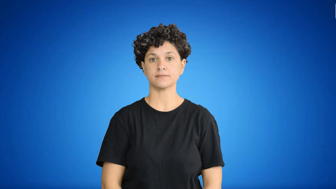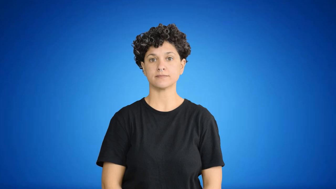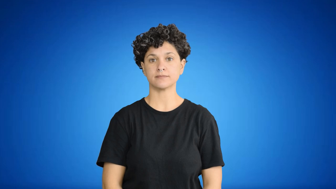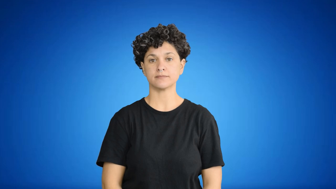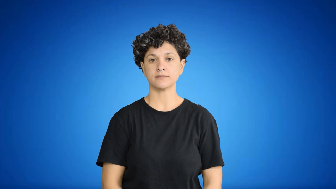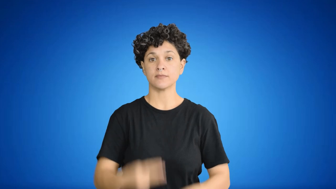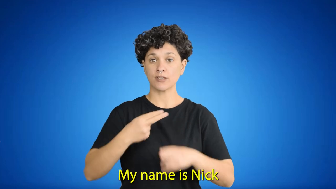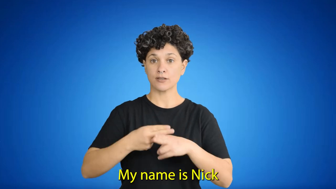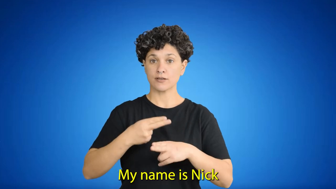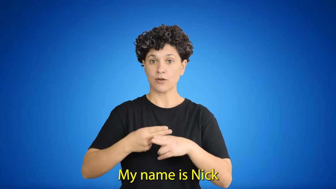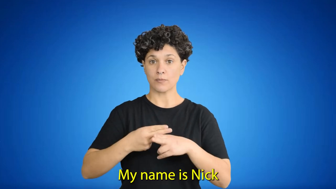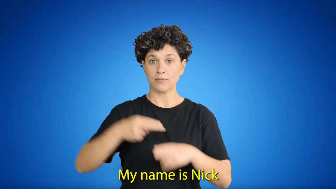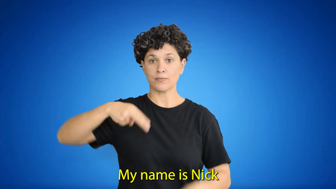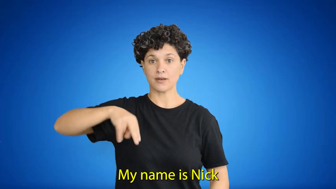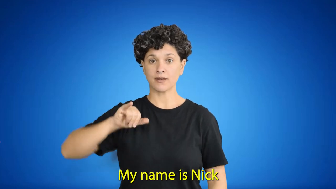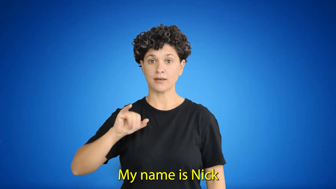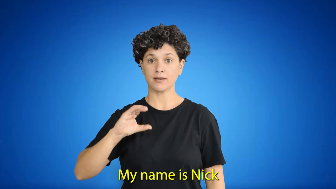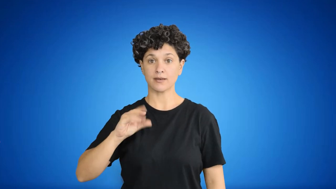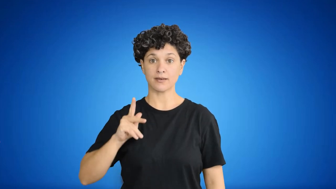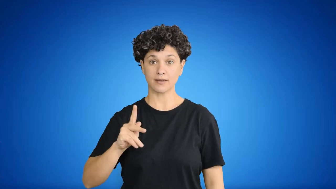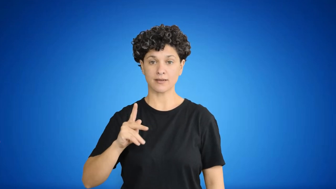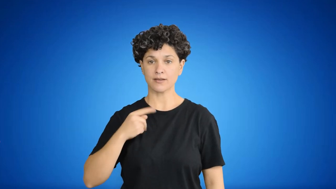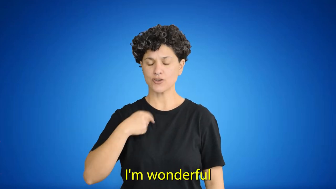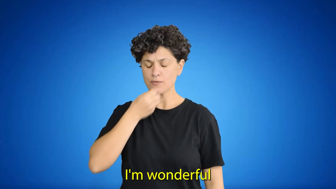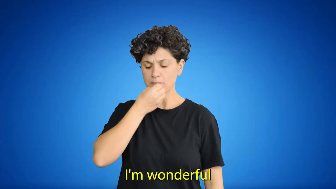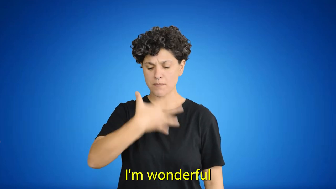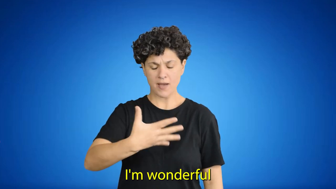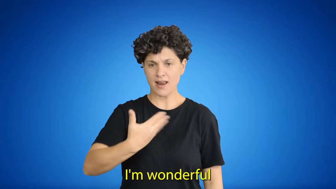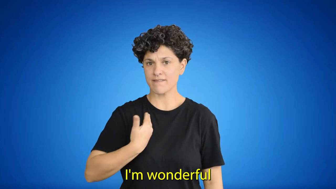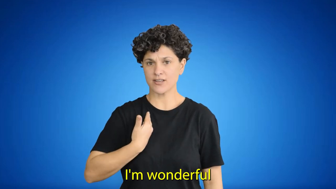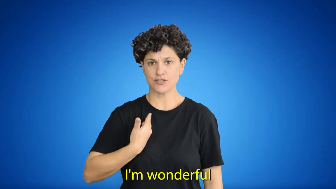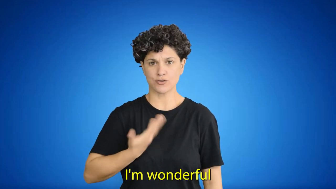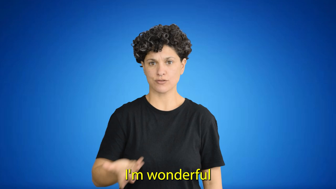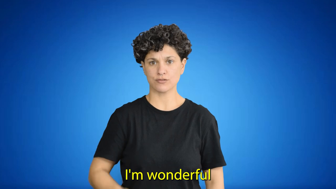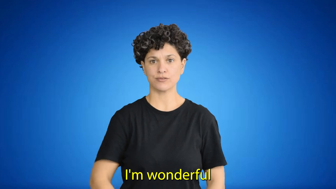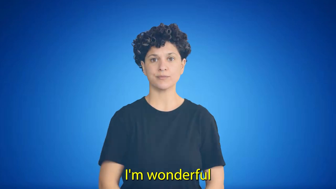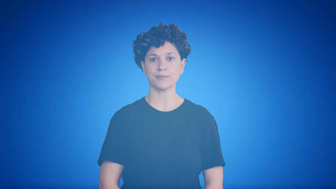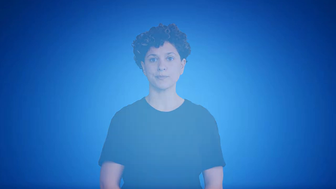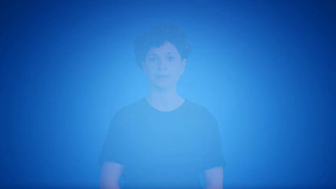Wonderful